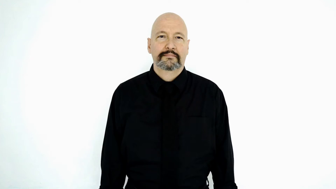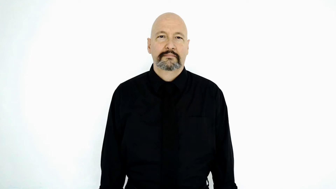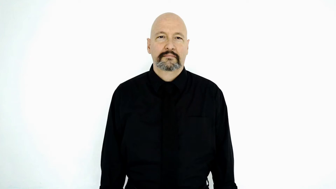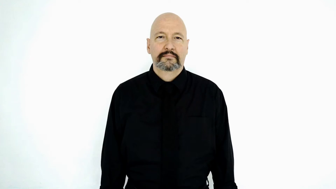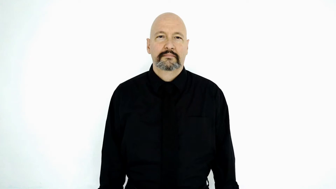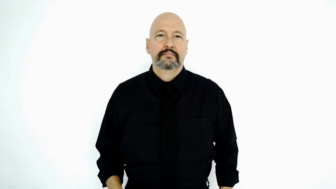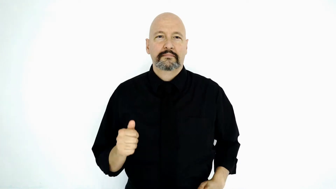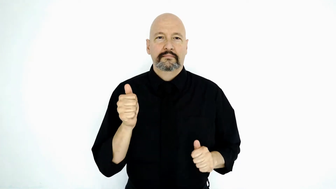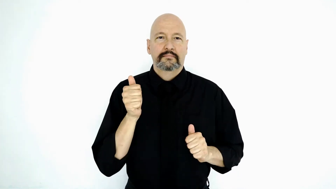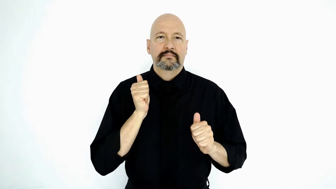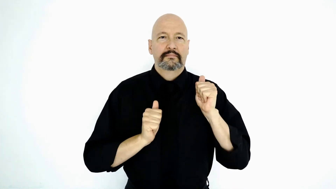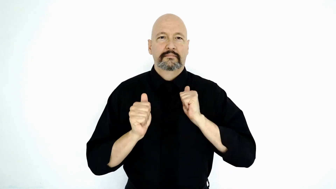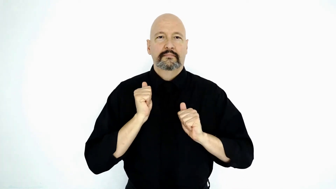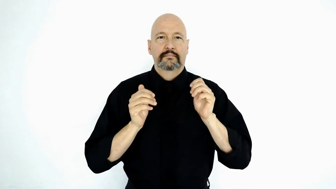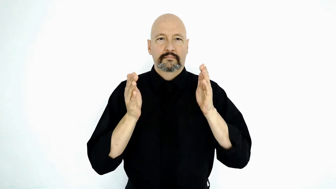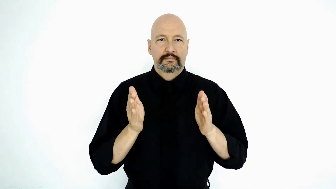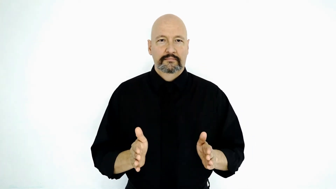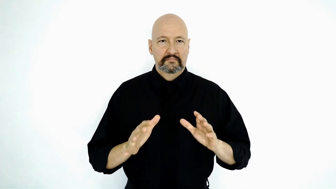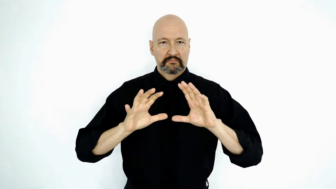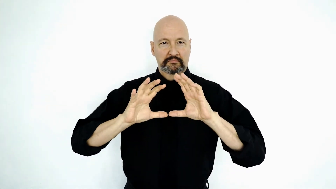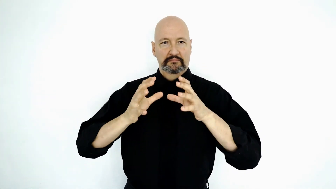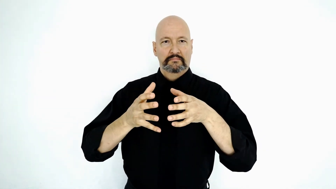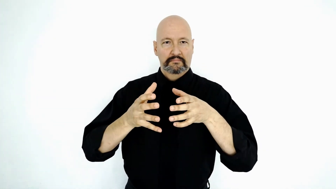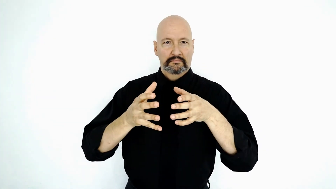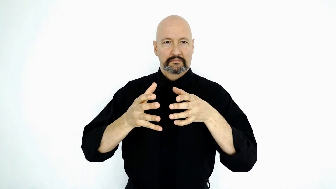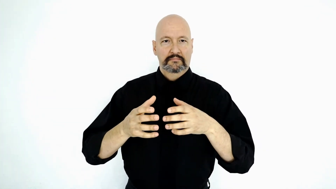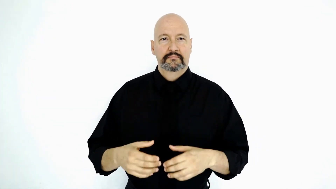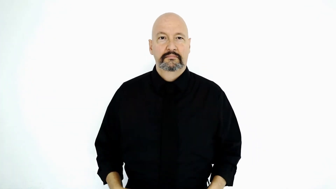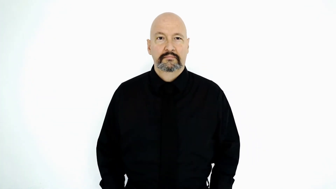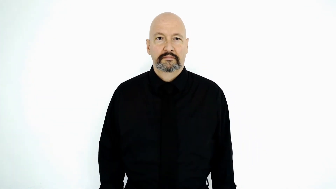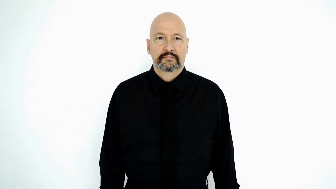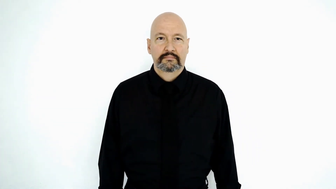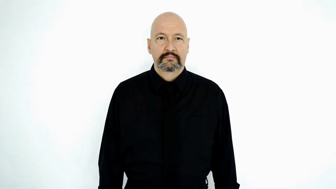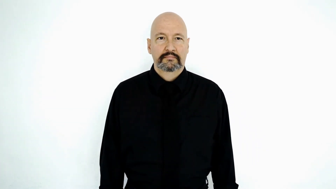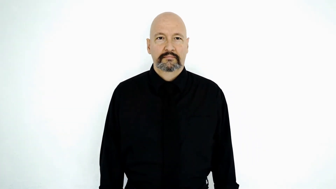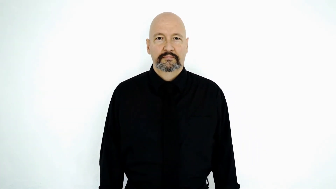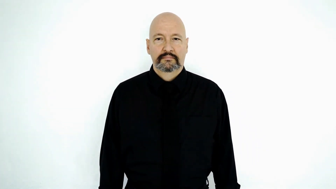cast [ACTOR-GROUP-of]